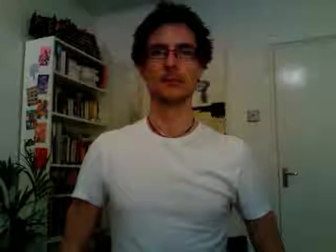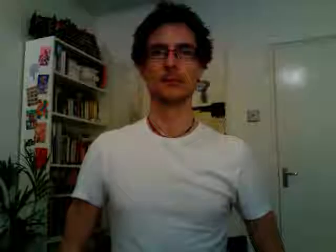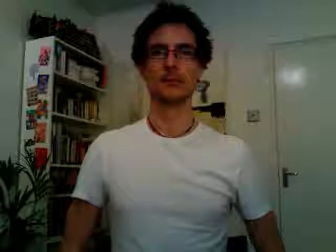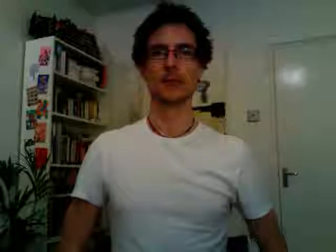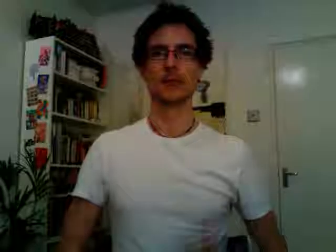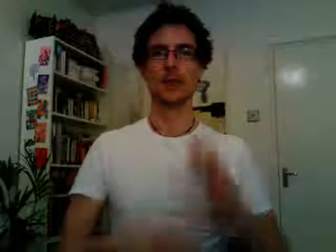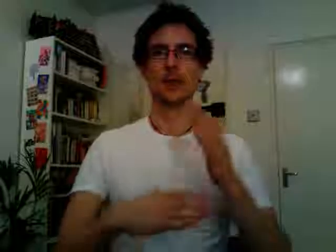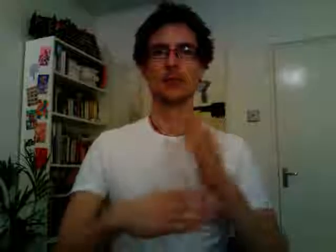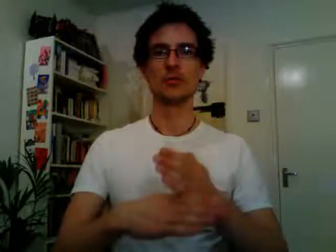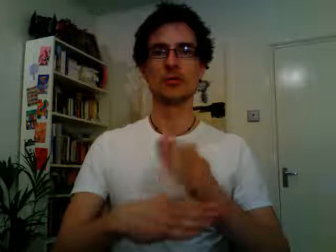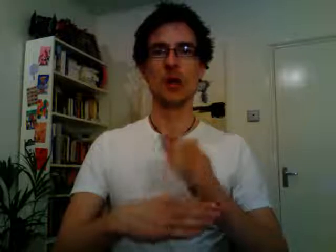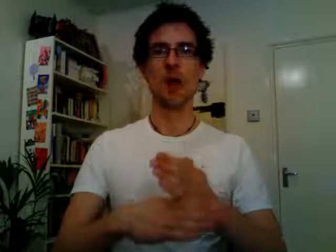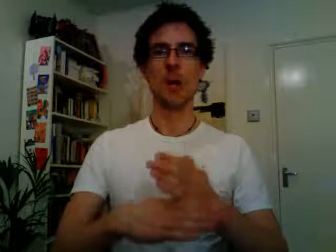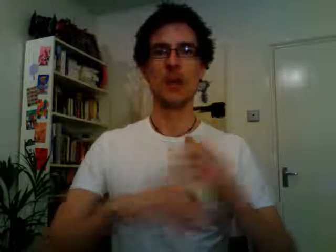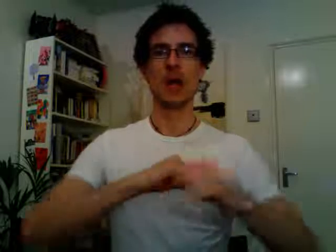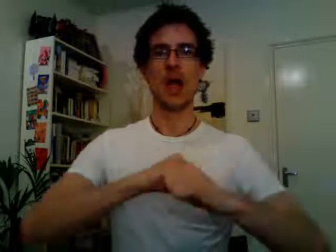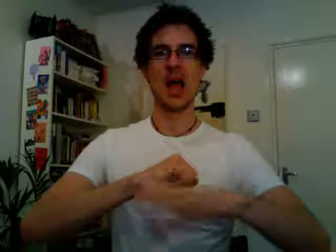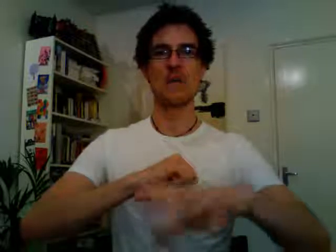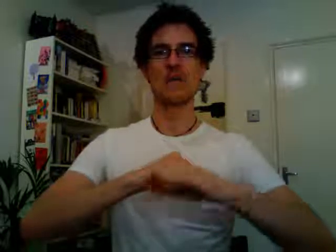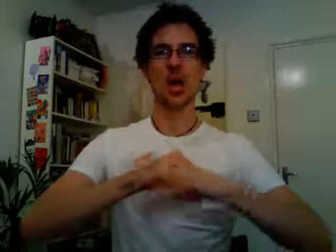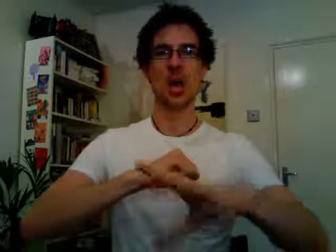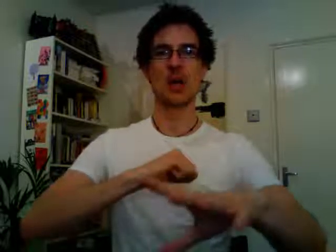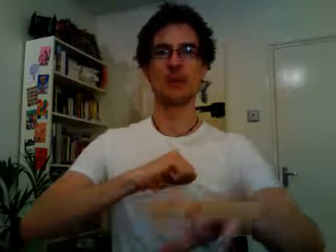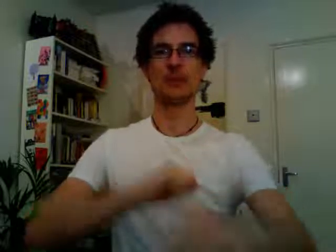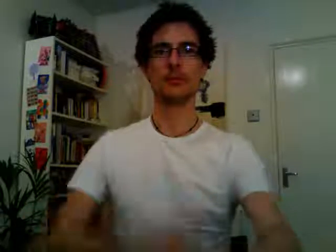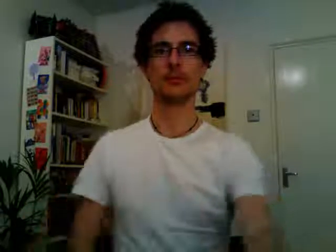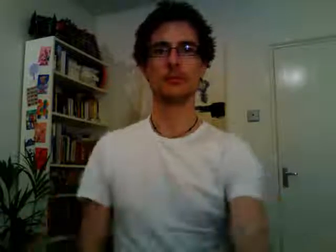job advert